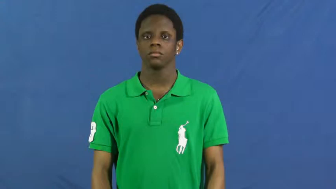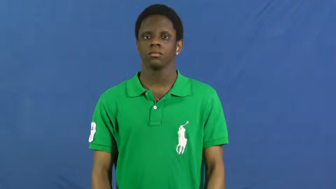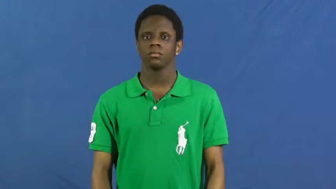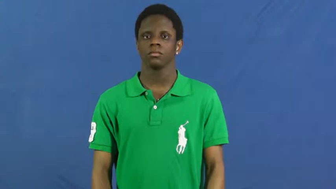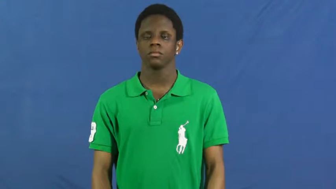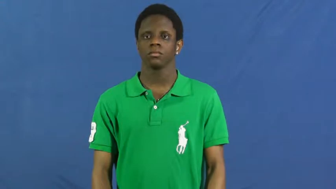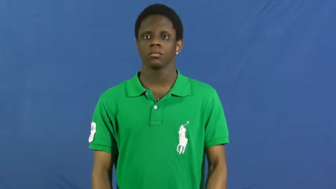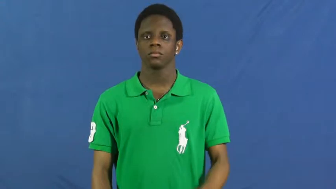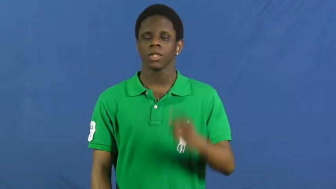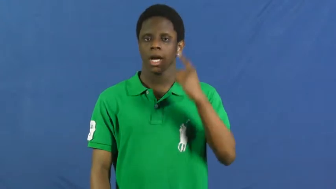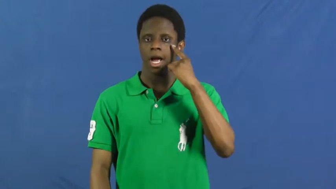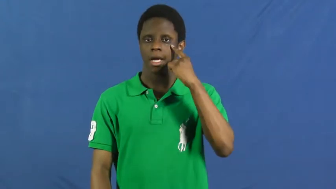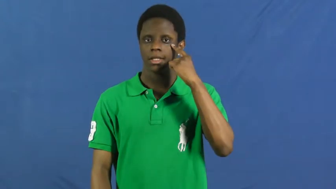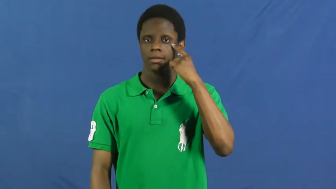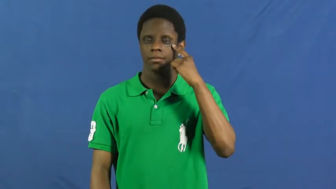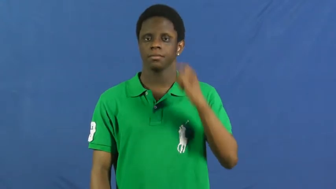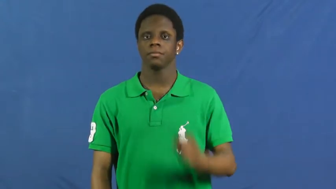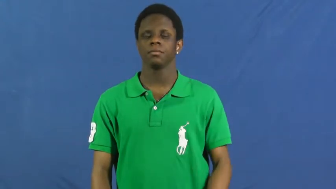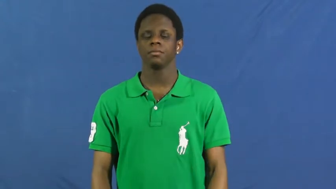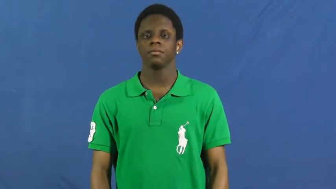eye